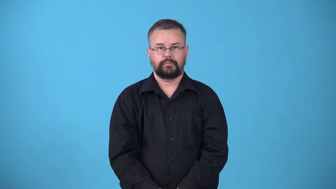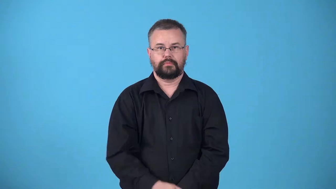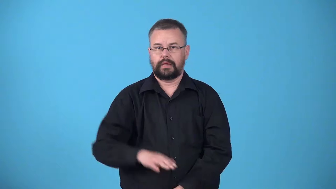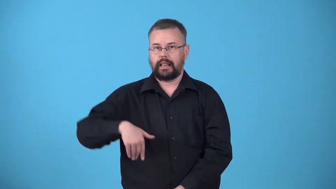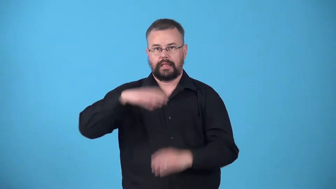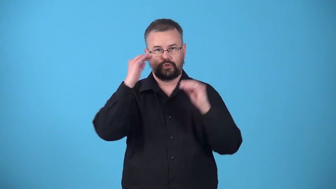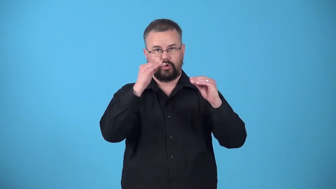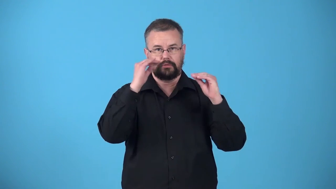uninstructed